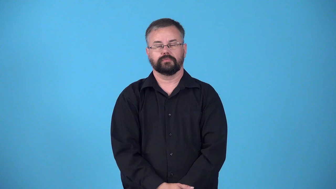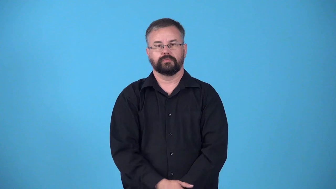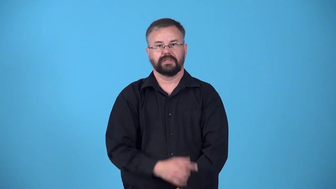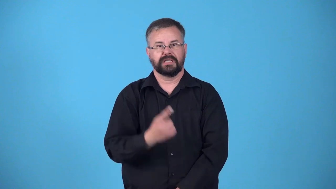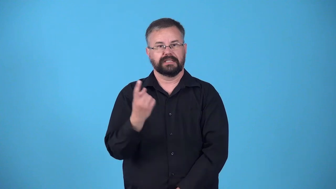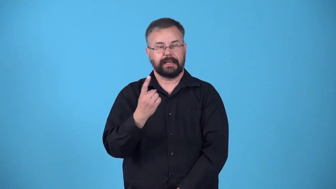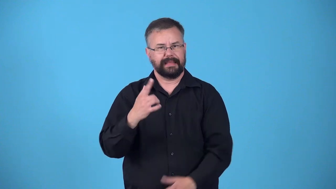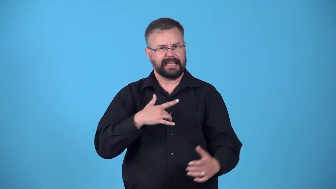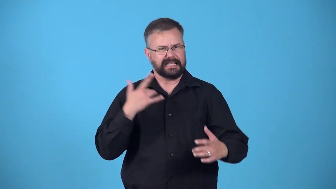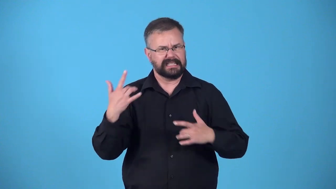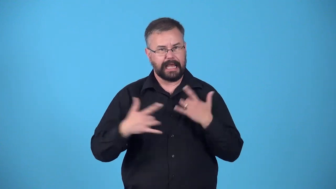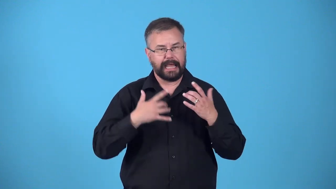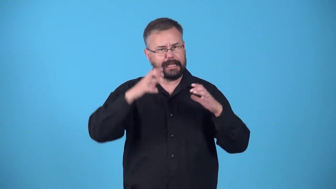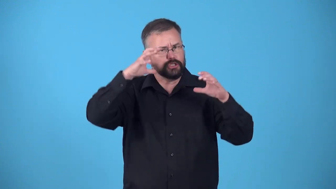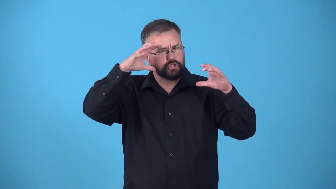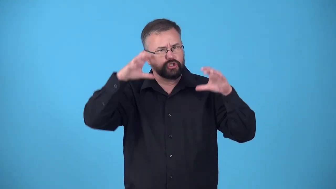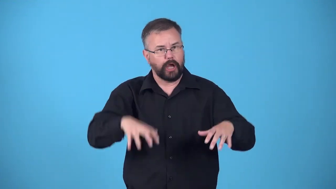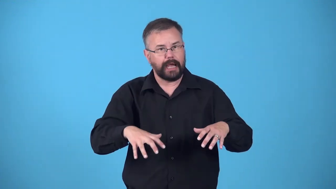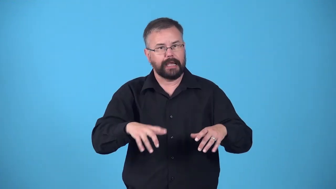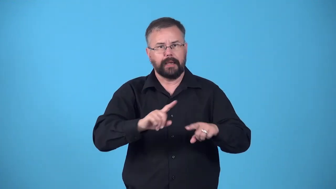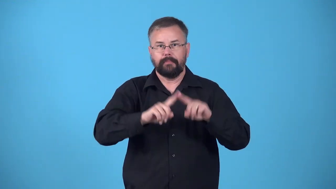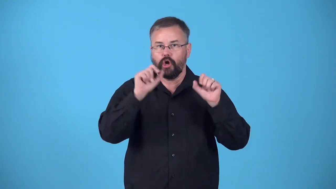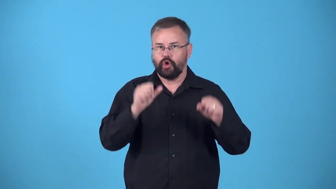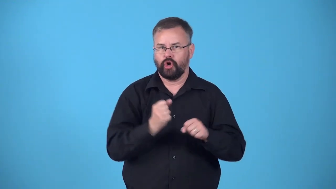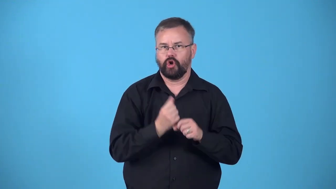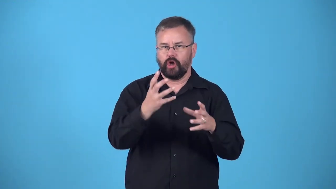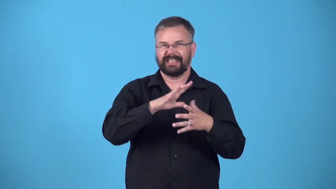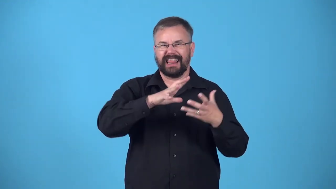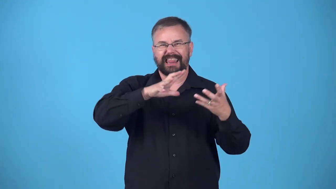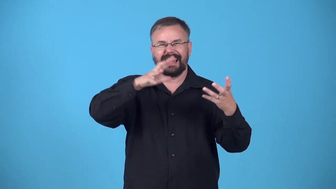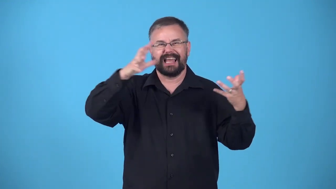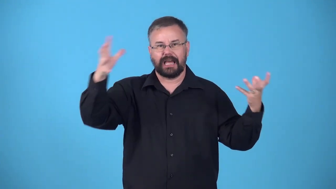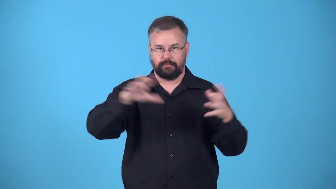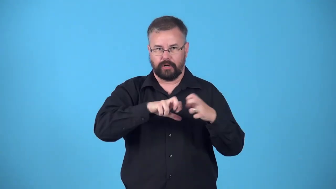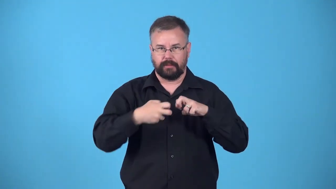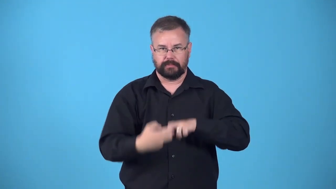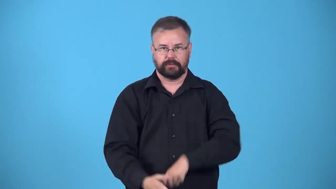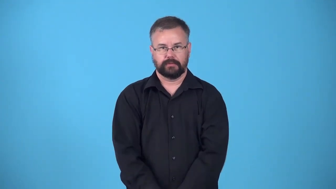dynamite